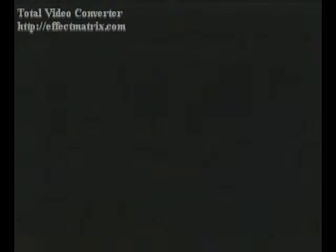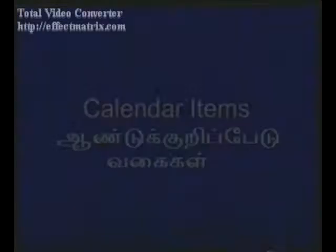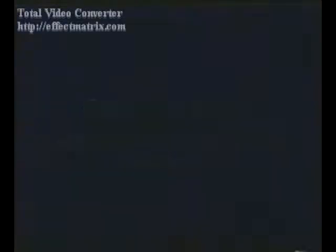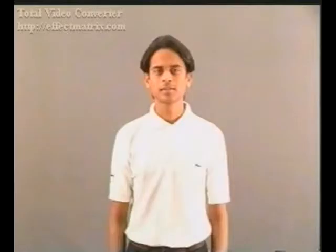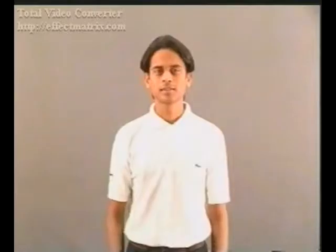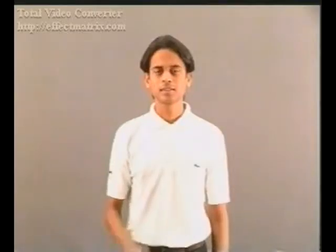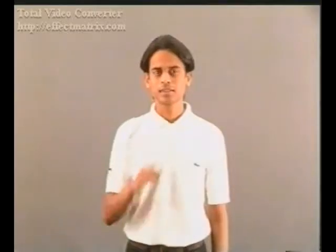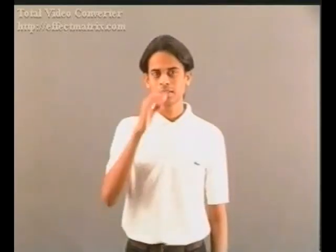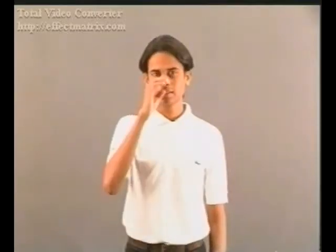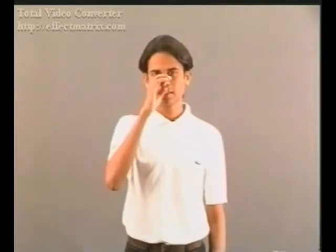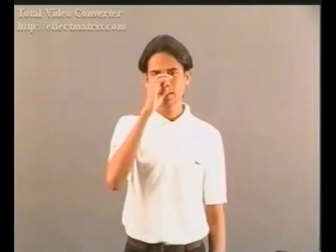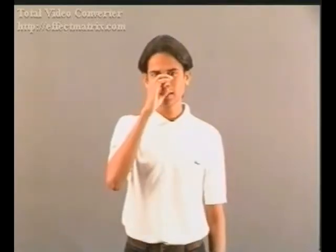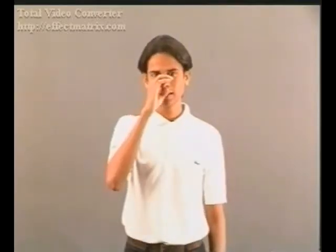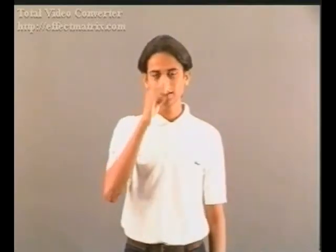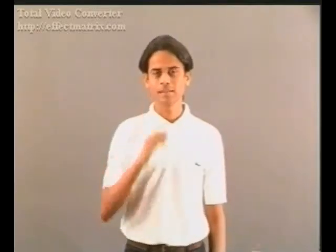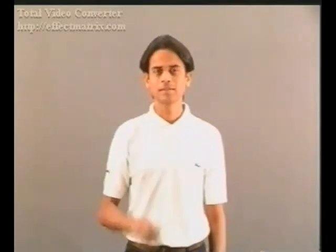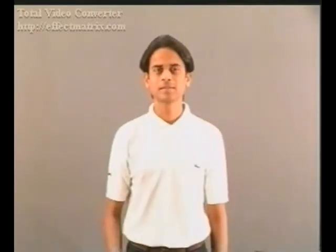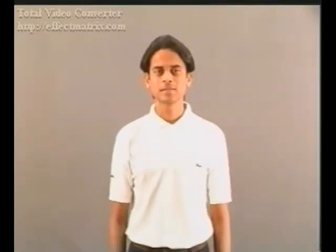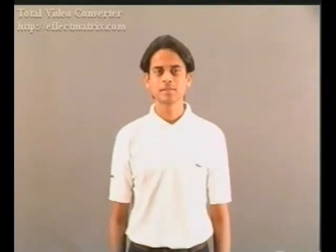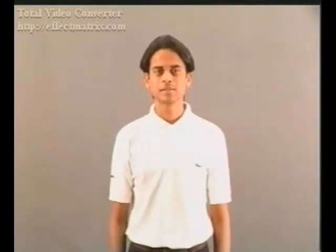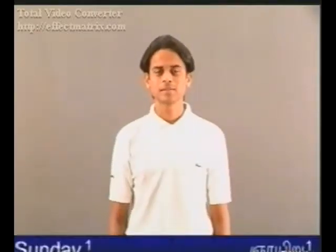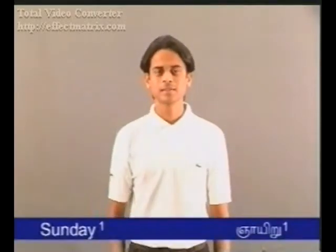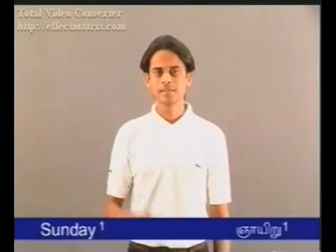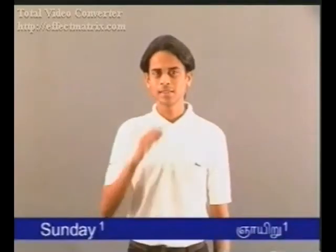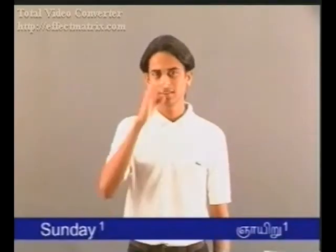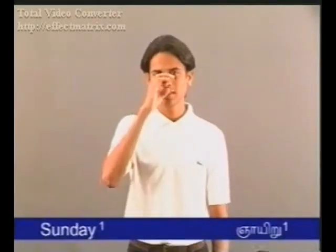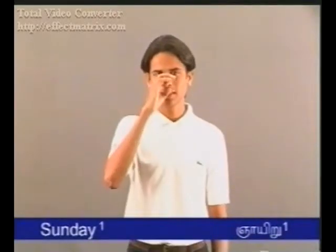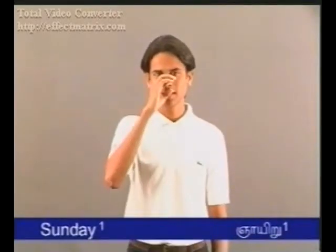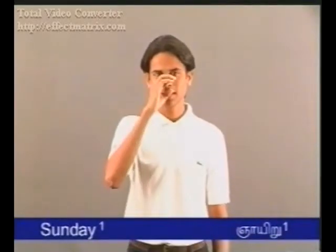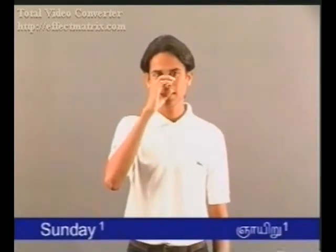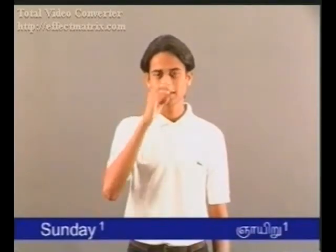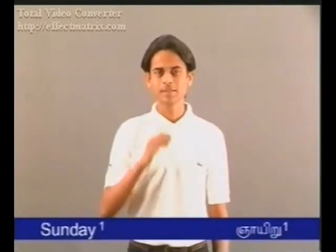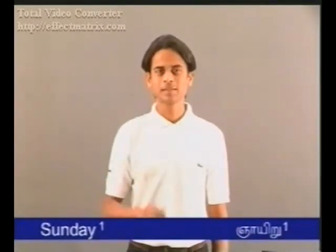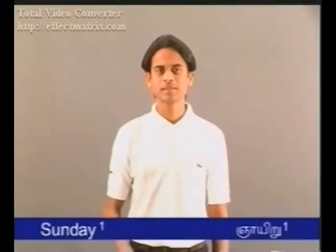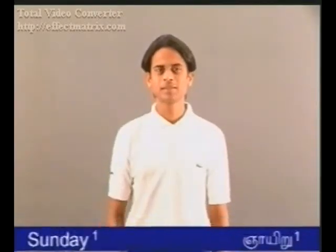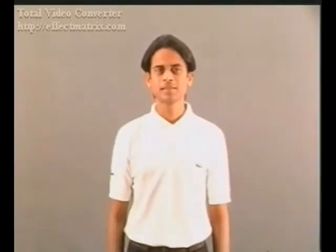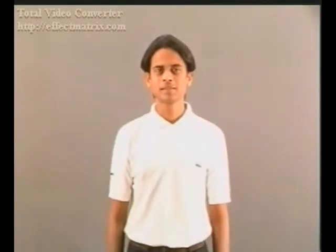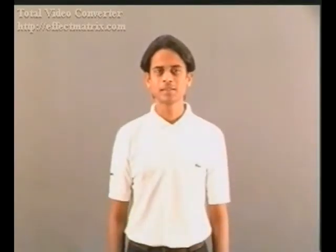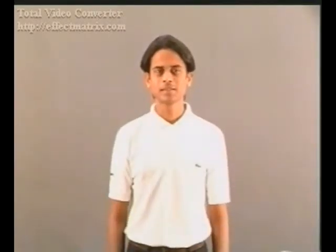sunday